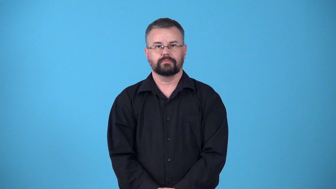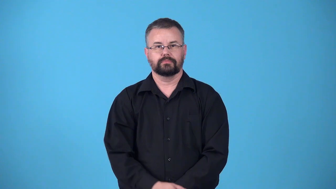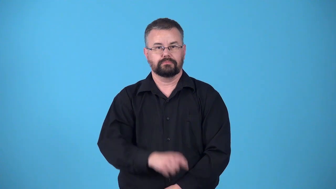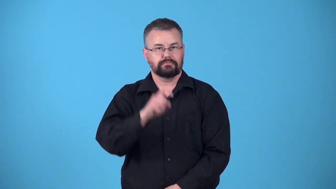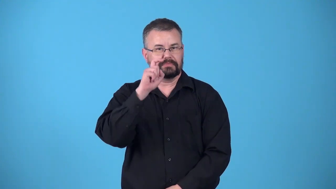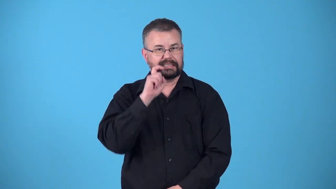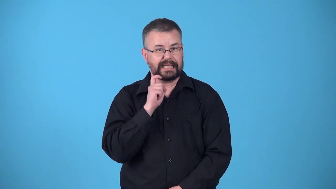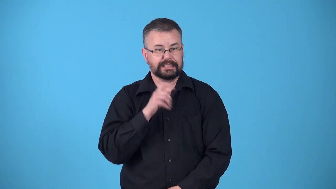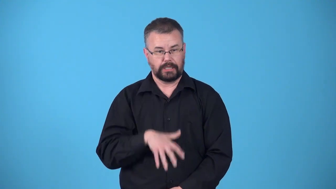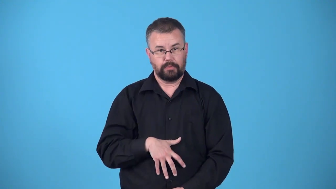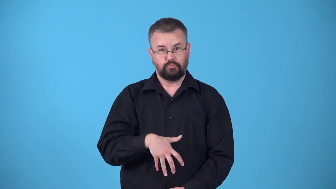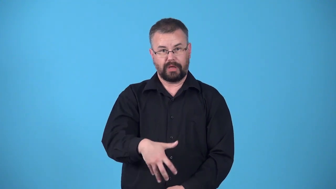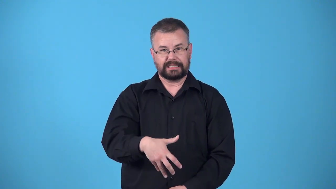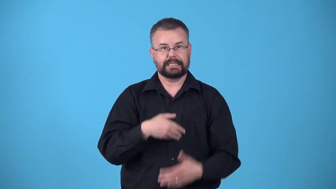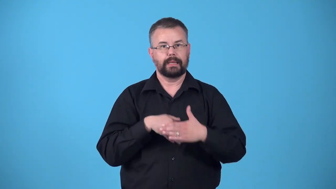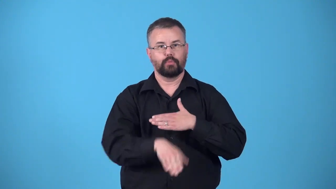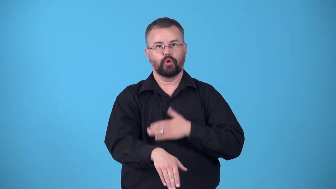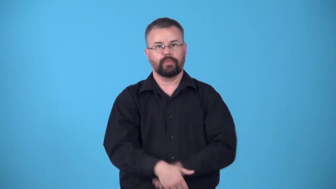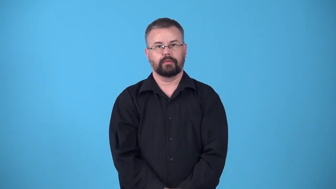facts of life